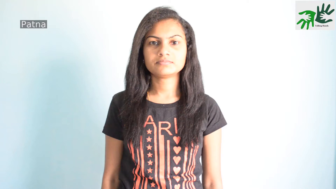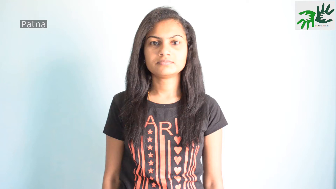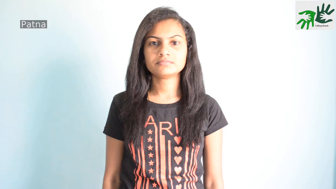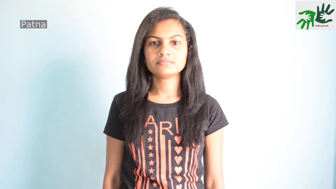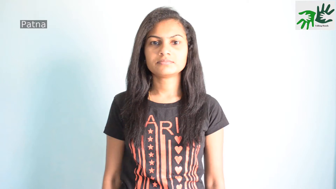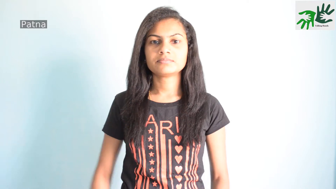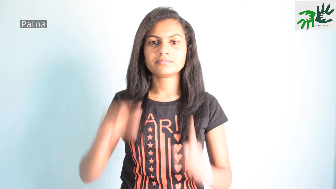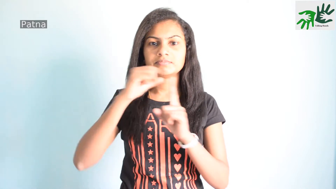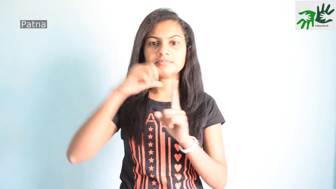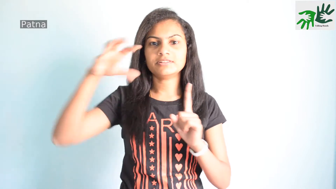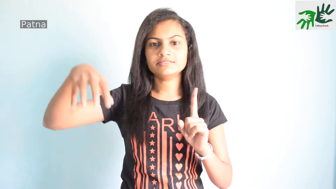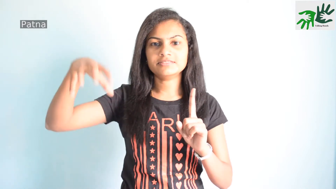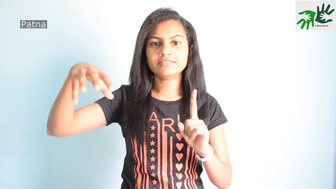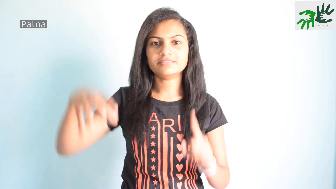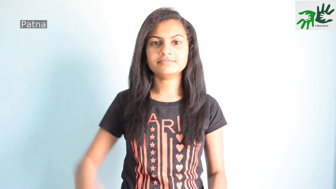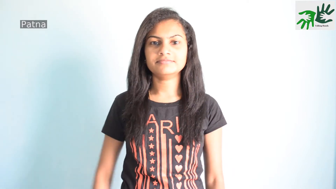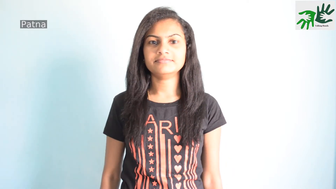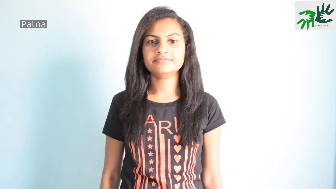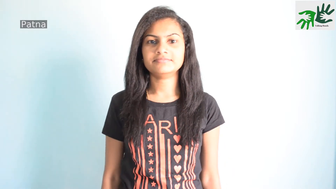Patna